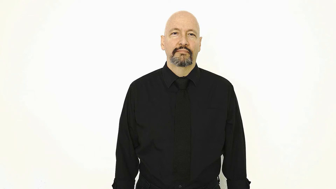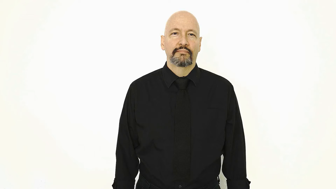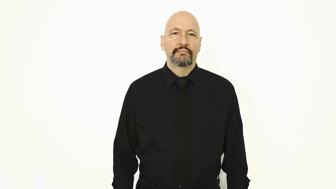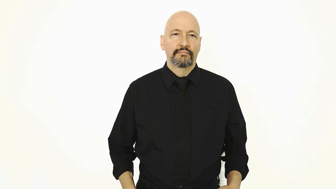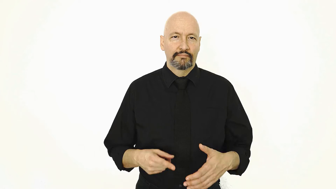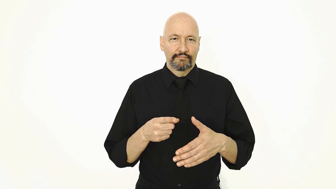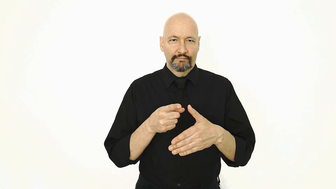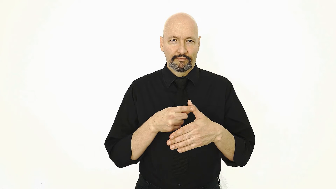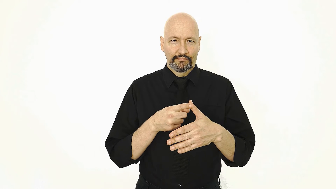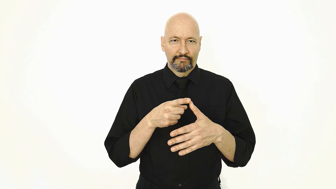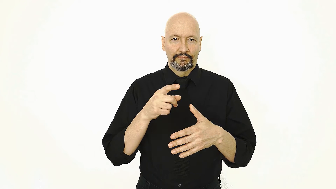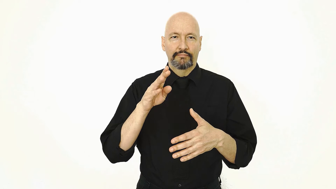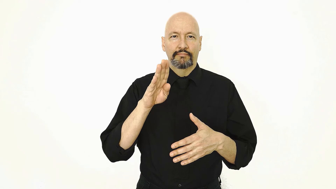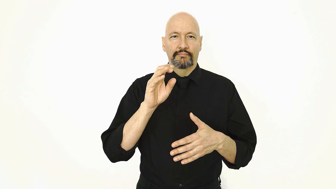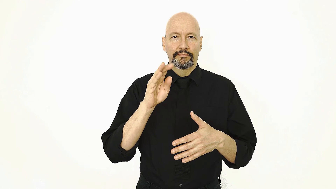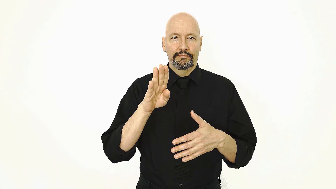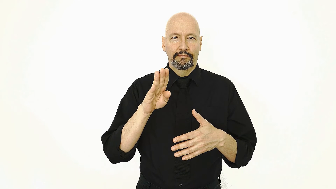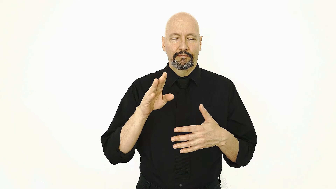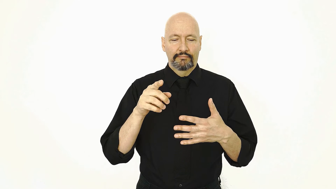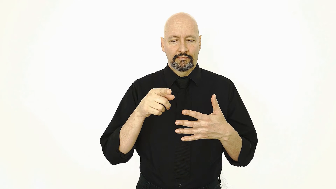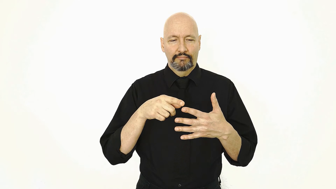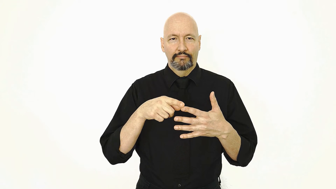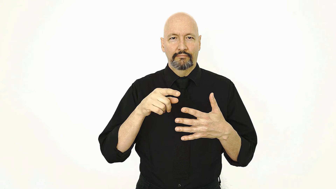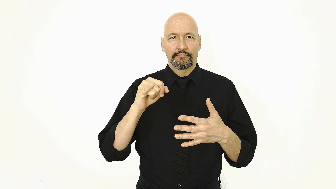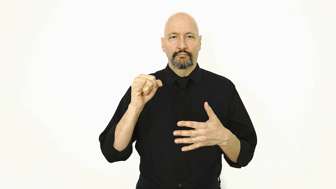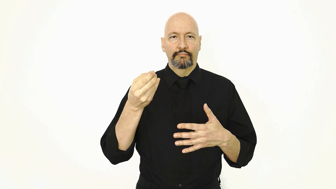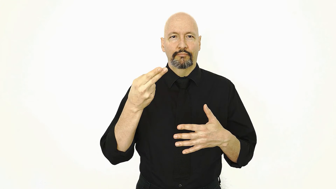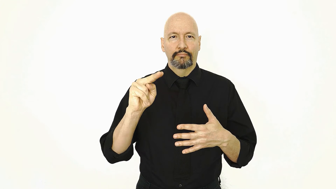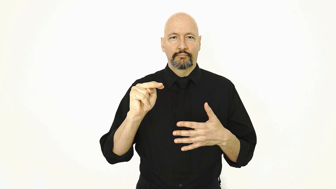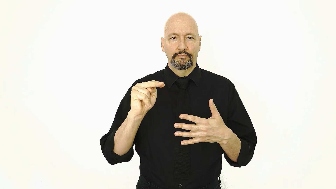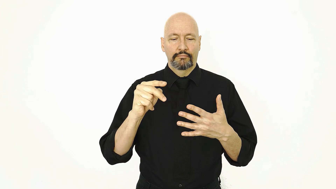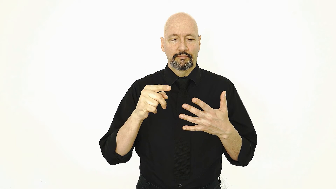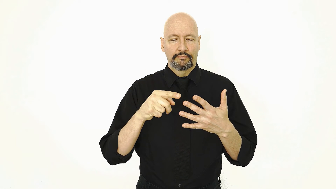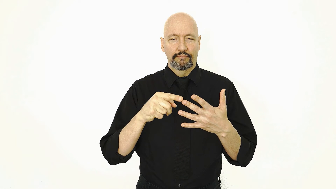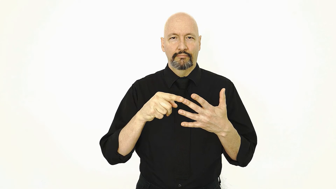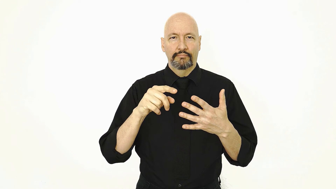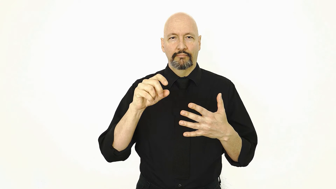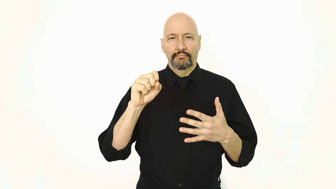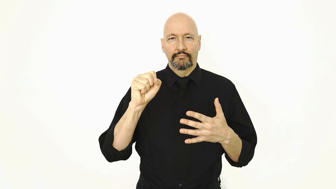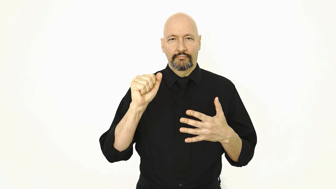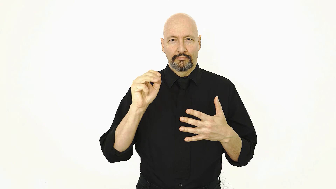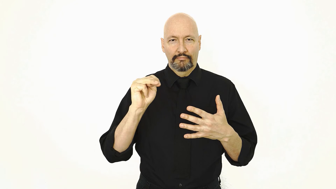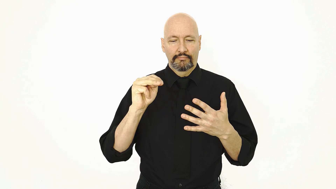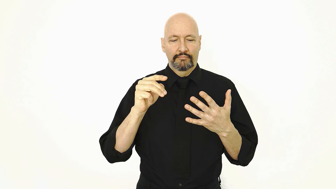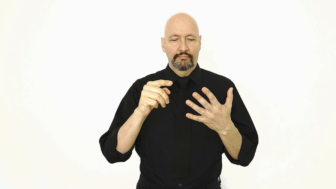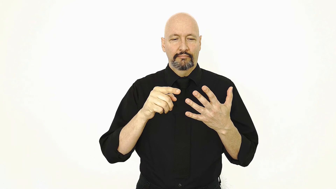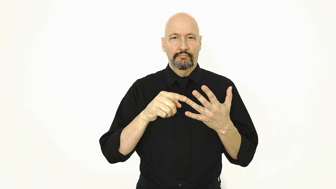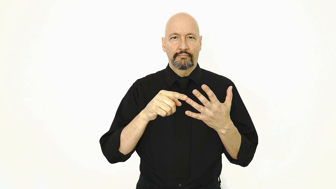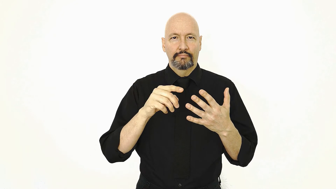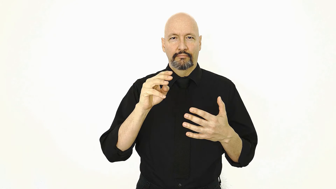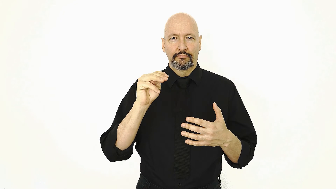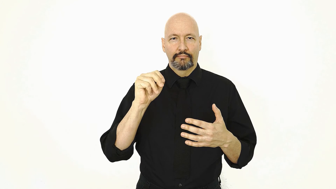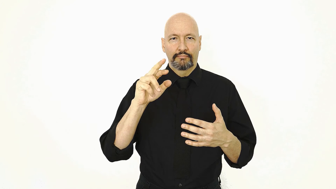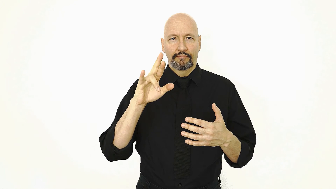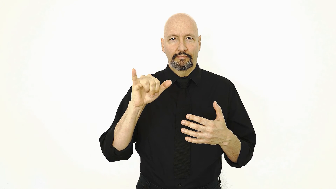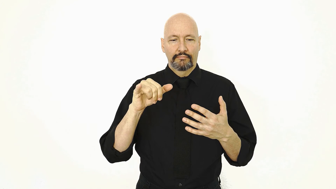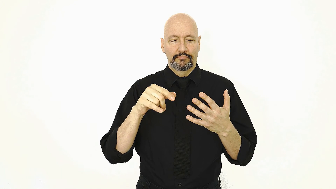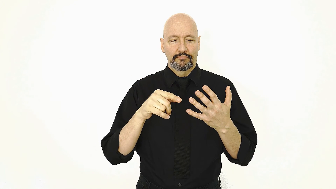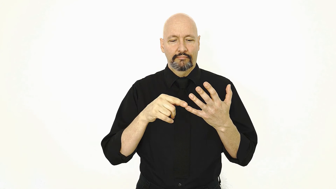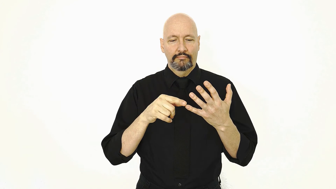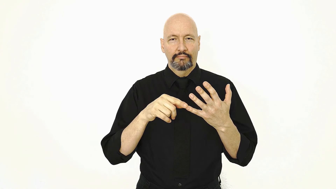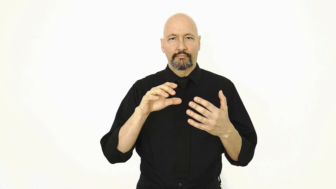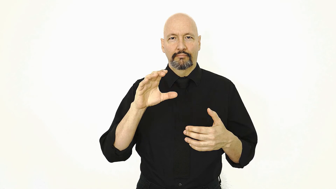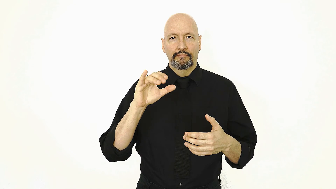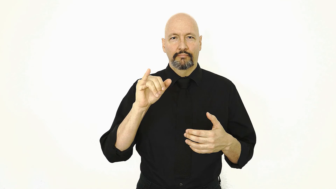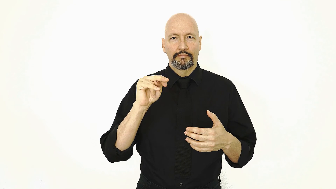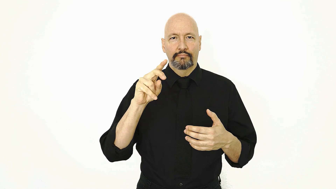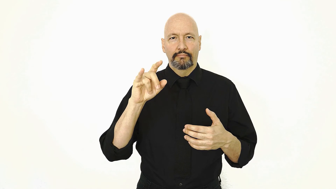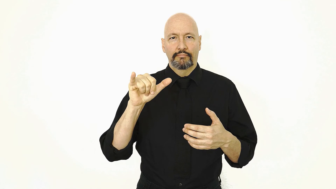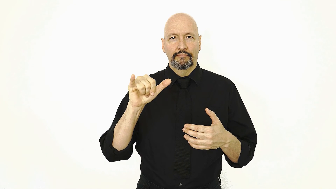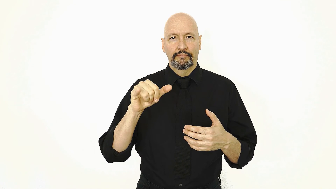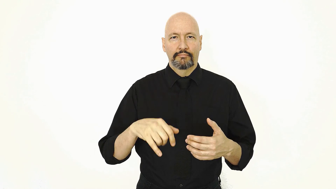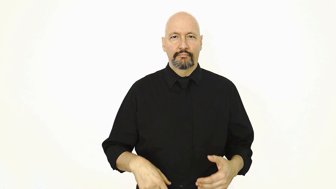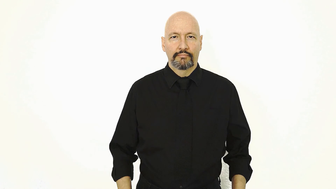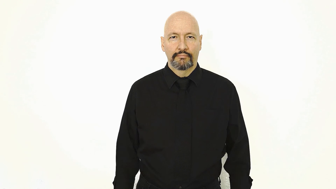indexing-on-the-non-dominant-hand-[1-BOB_2-JOHN_3-SAM_4-MARY_5-CINDY]